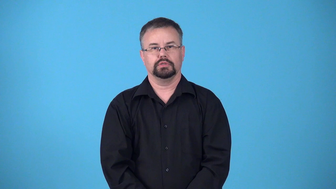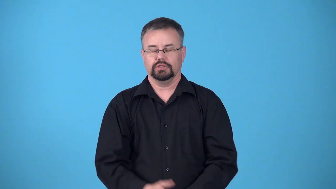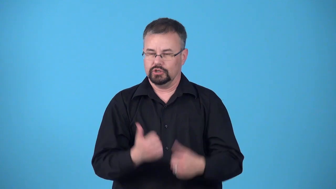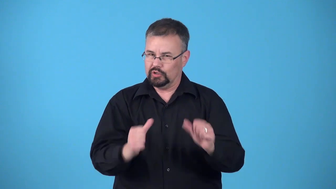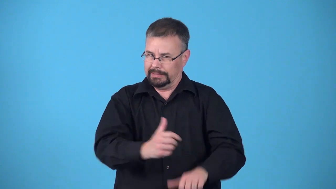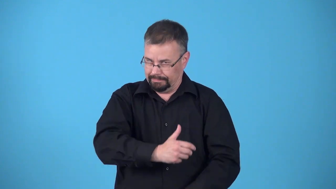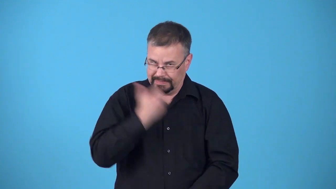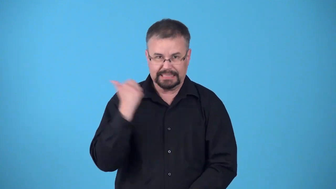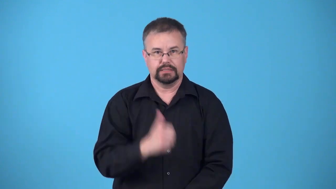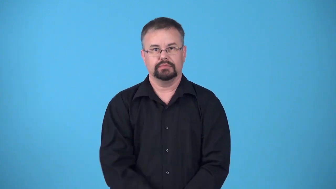put your best foot forward